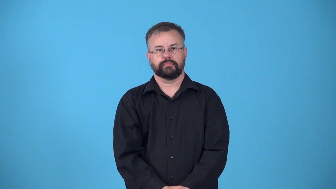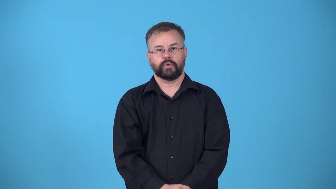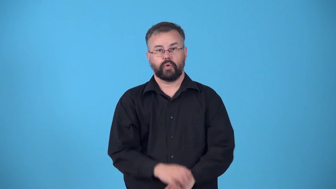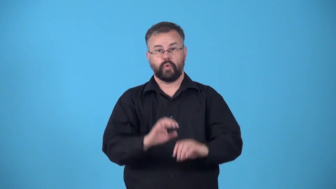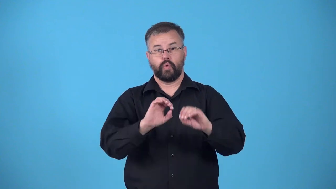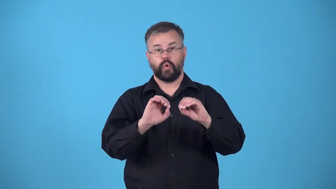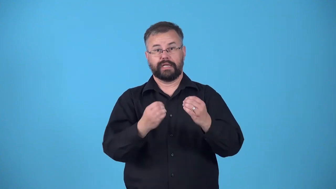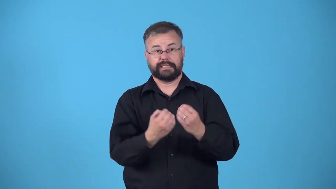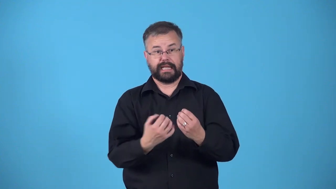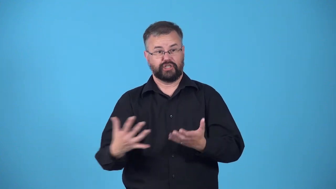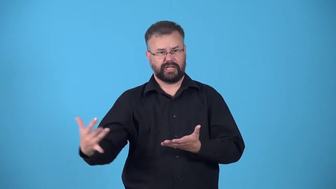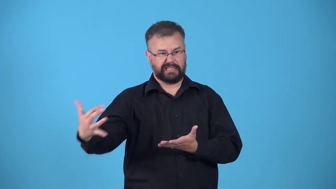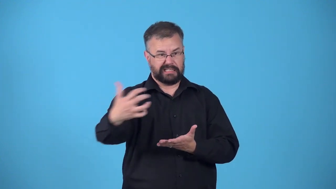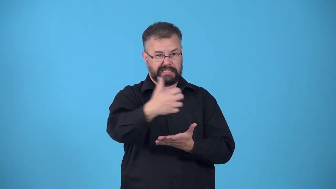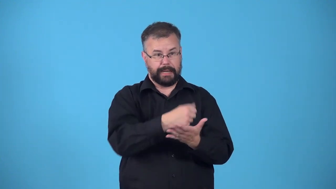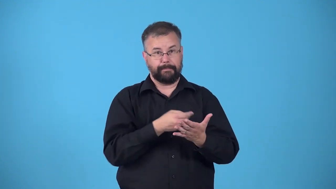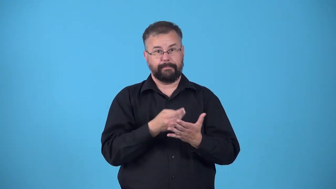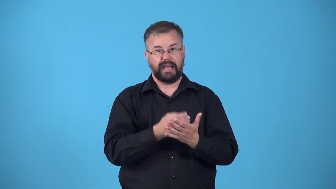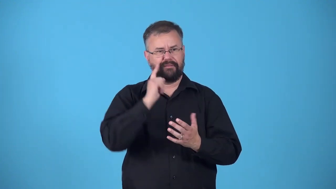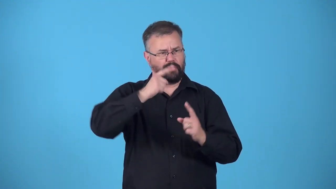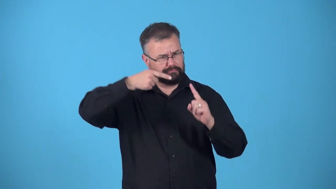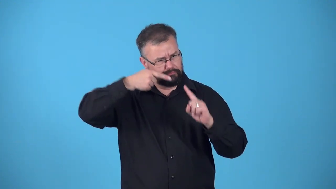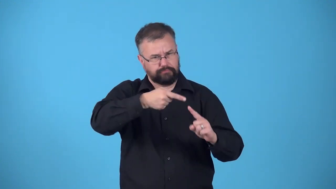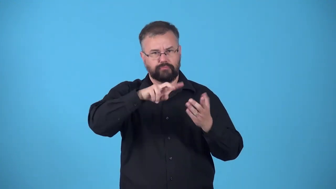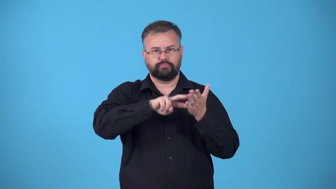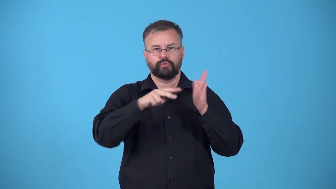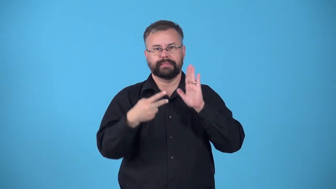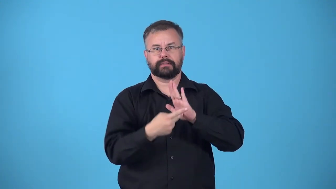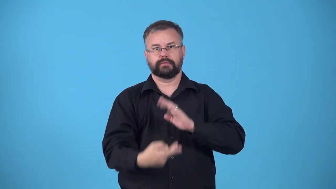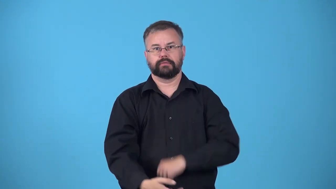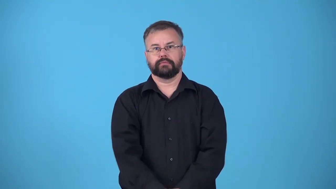fund